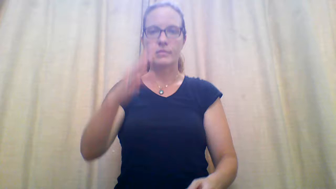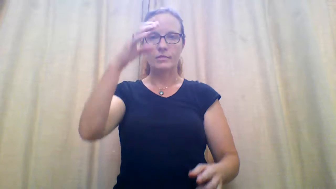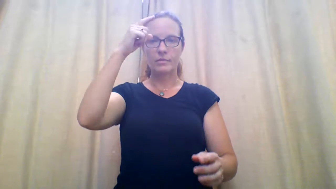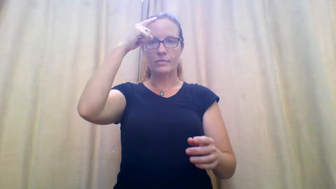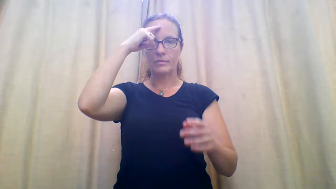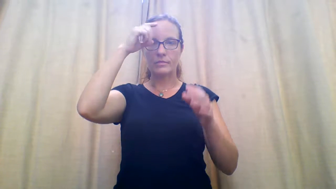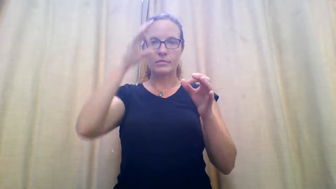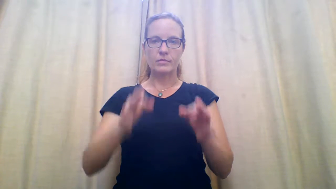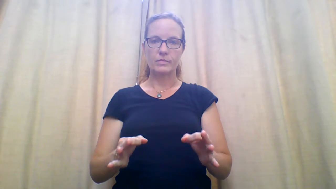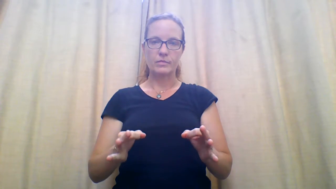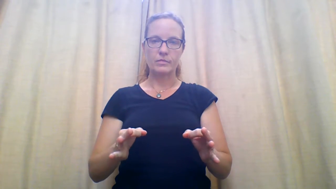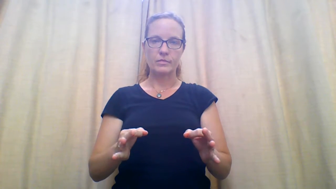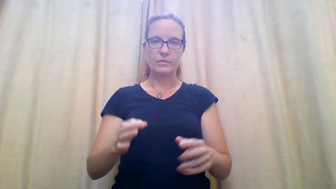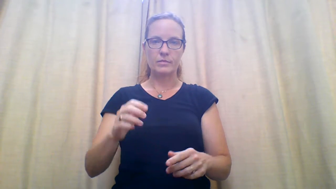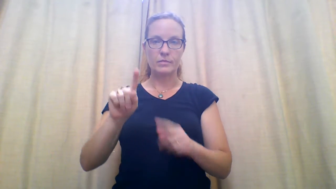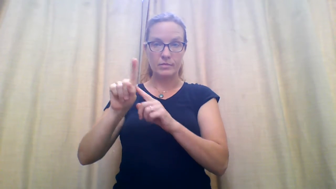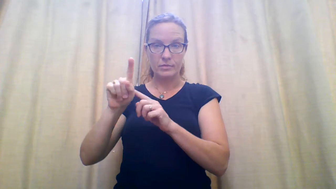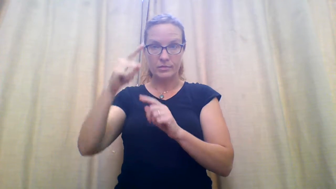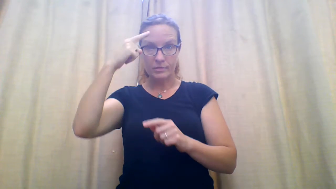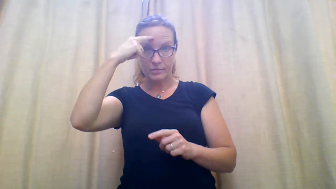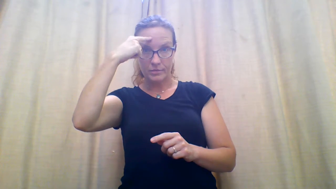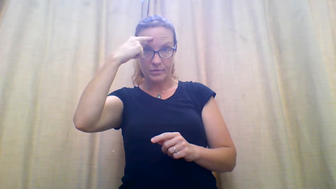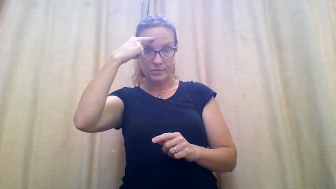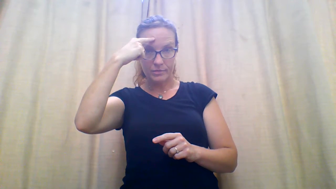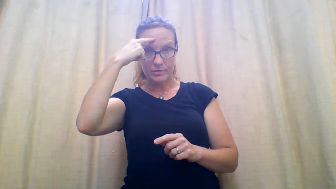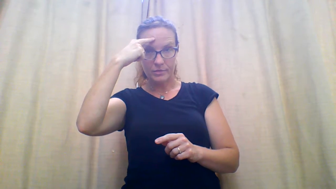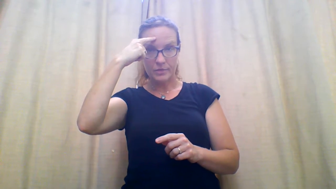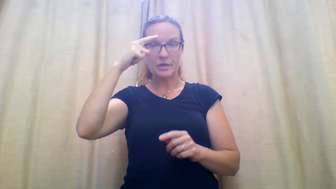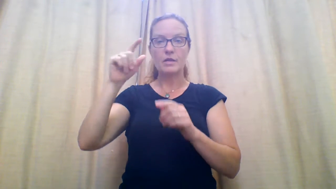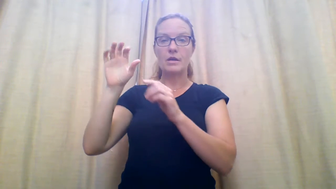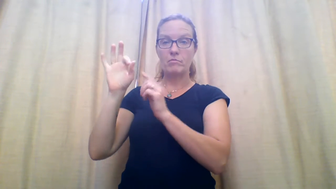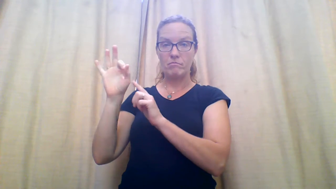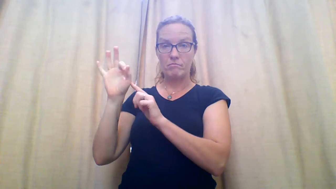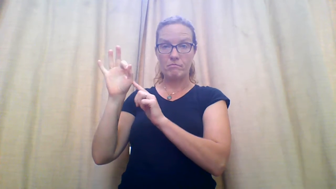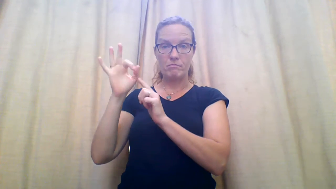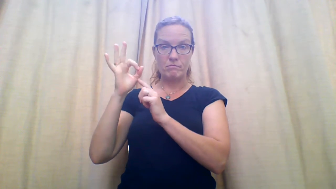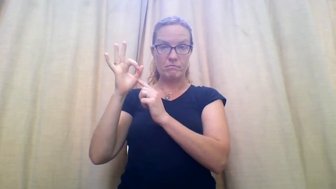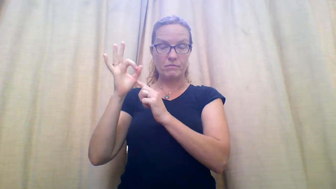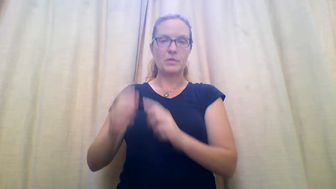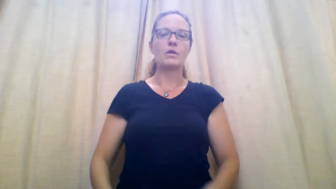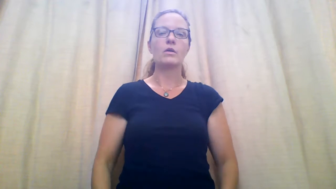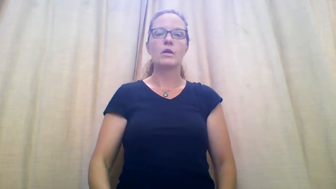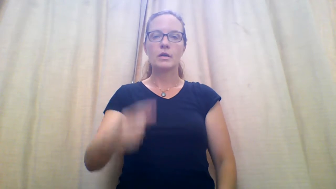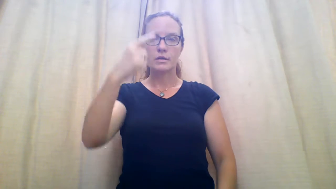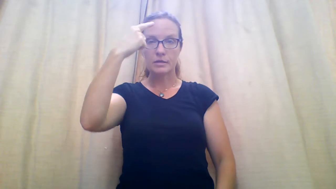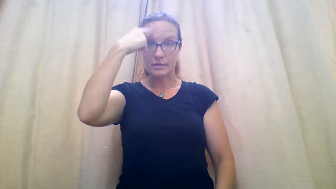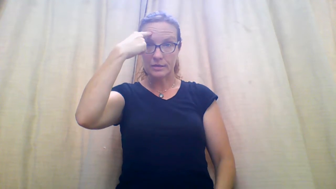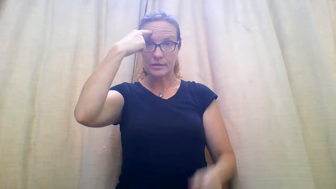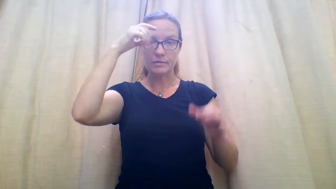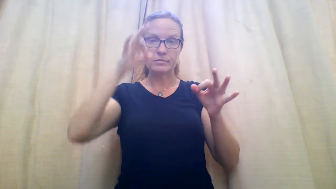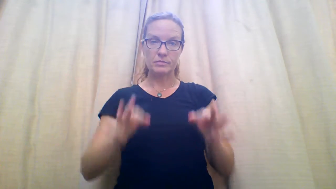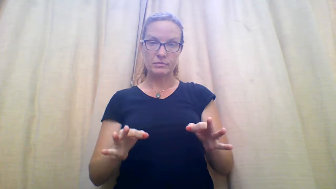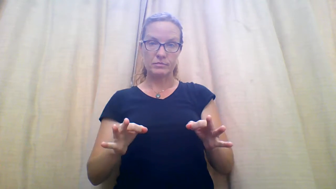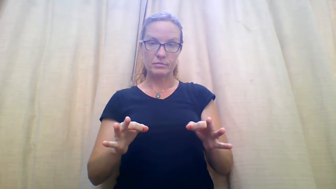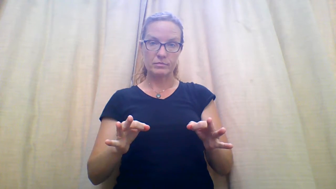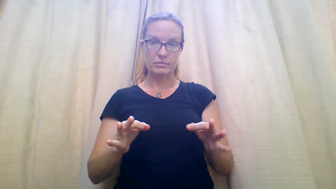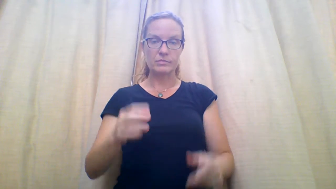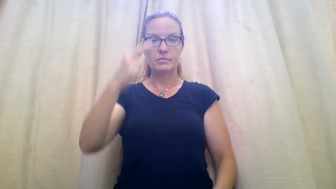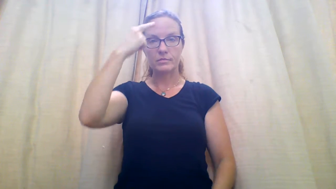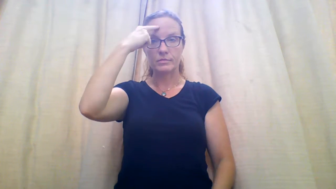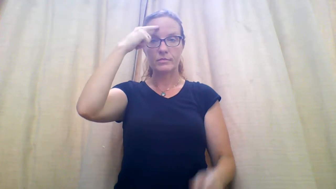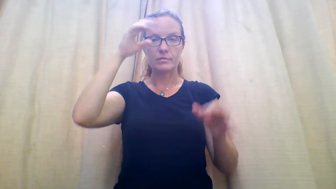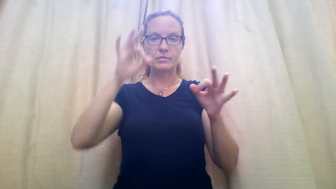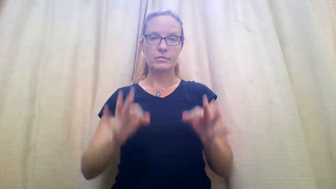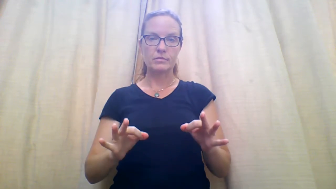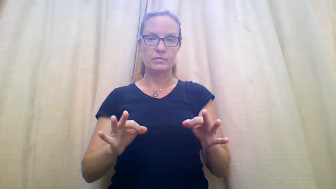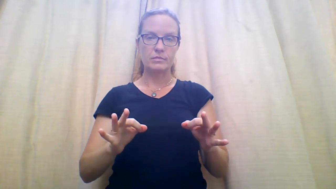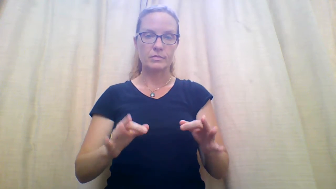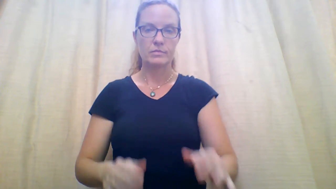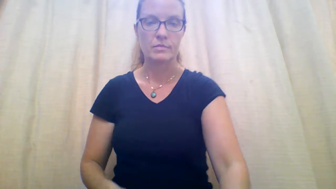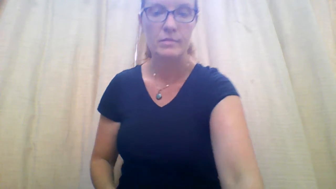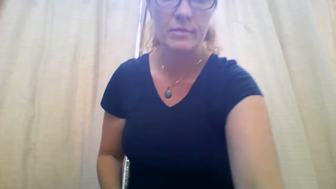Decide